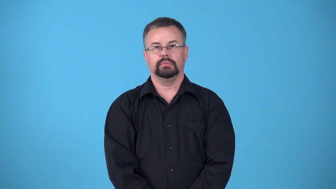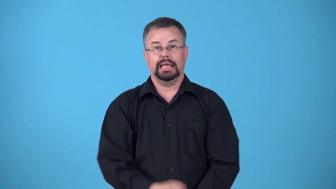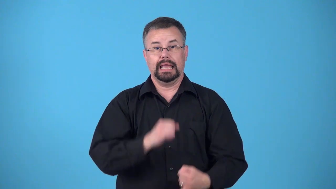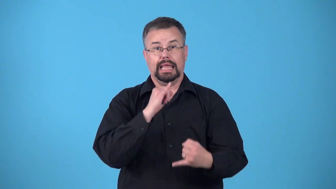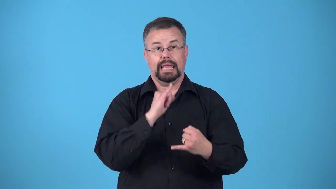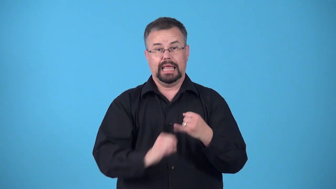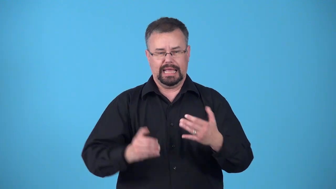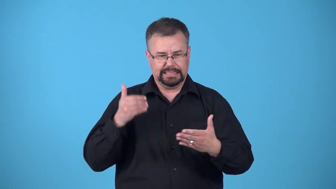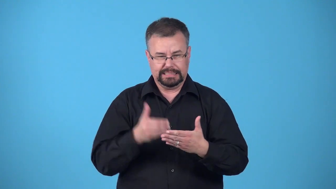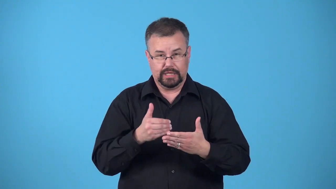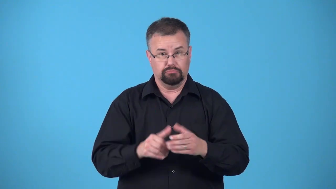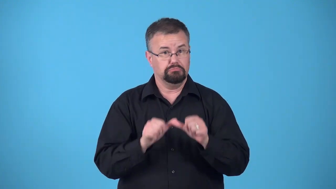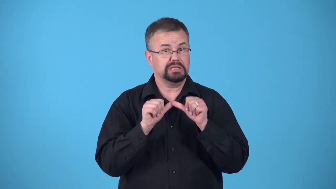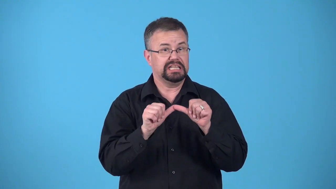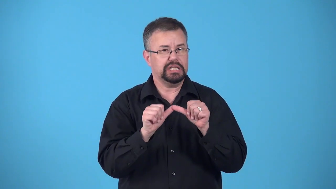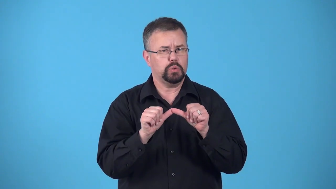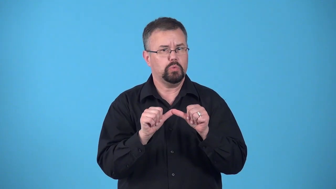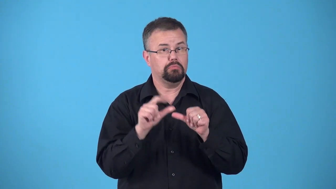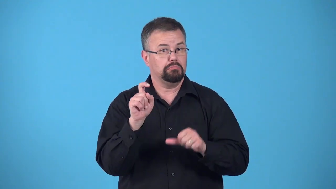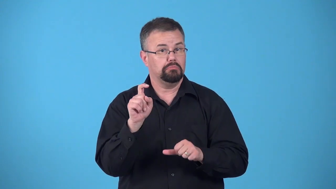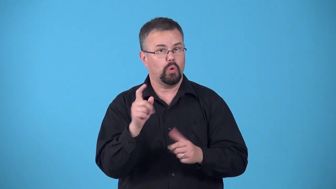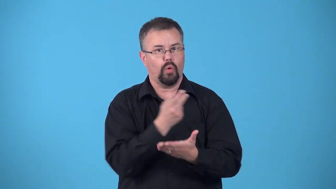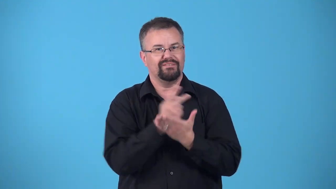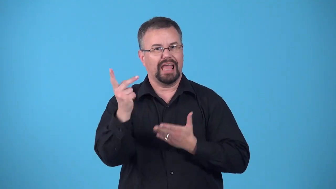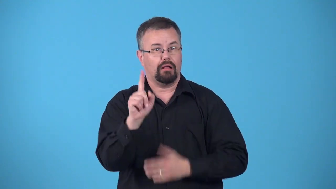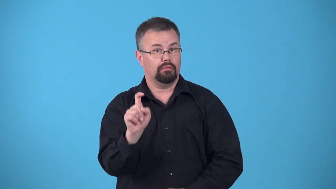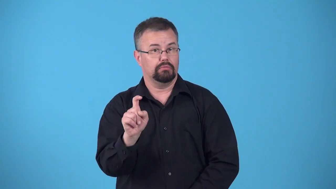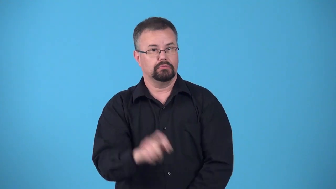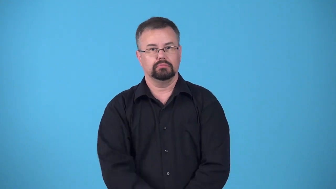sink or swim